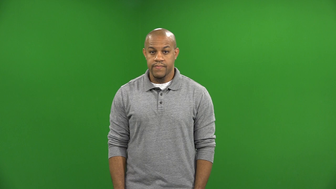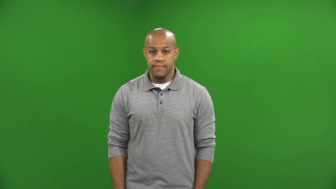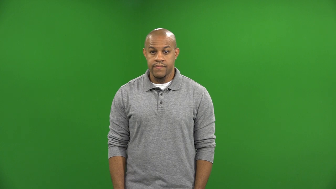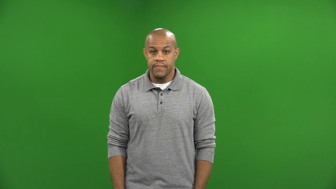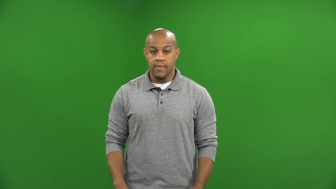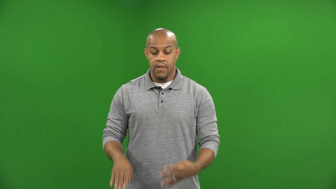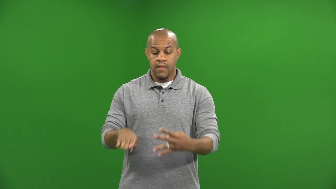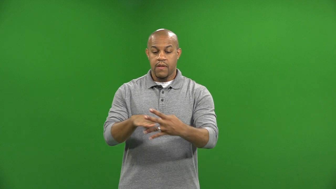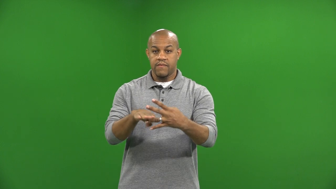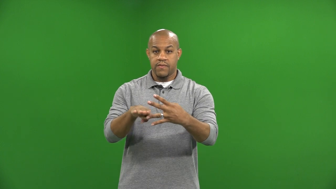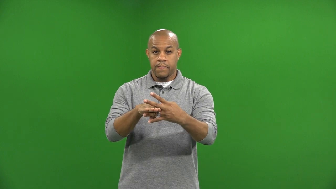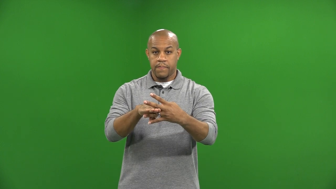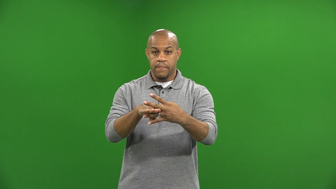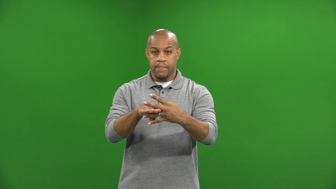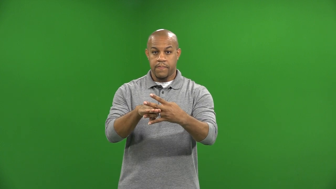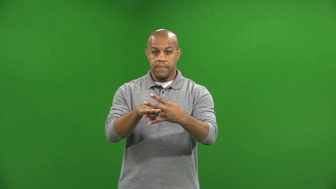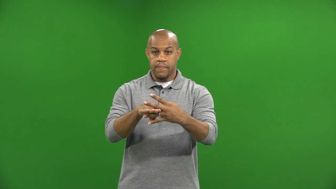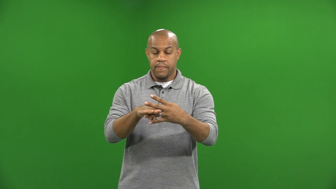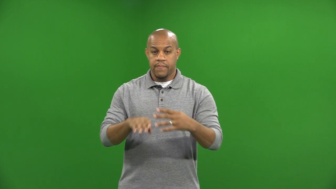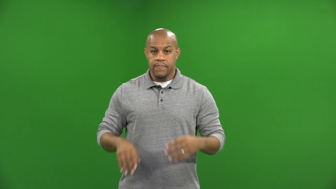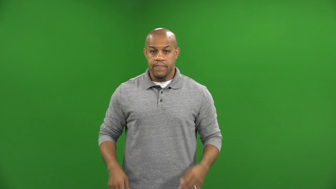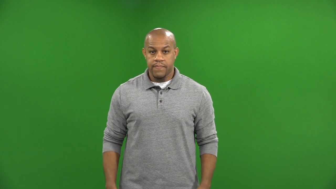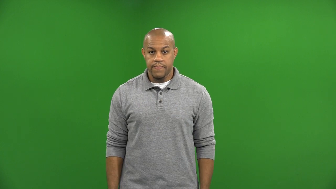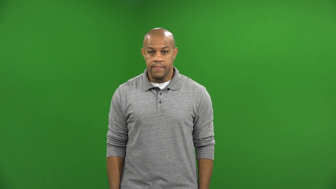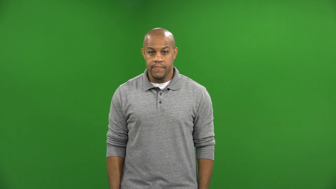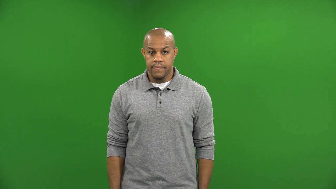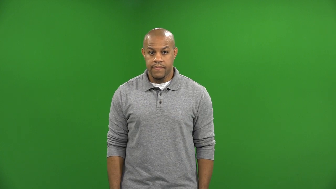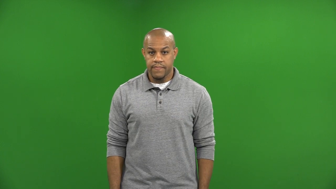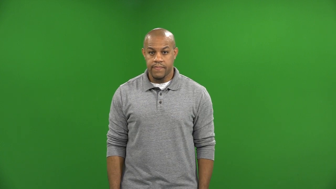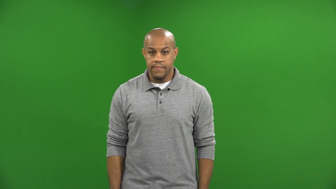Half time